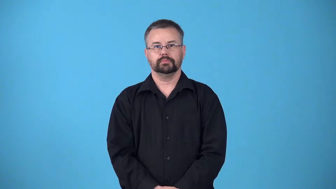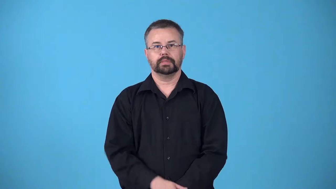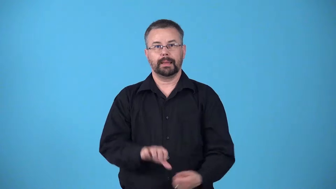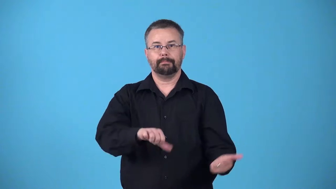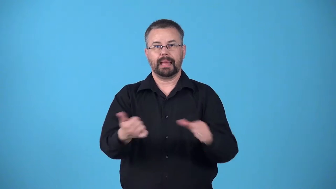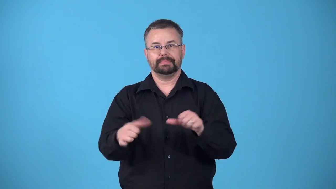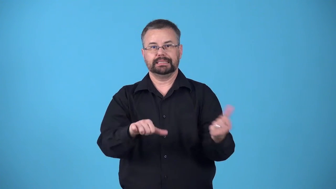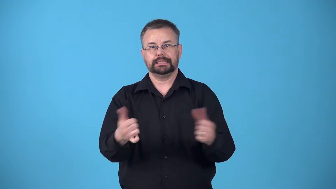baptist